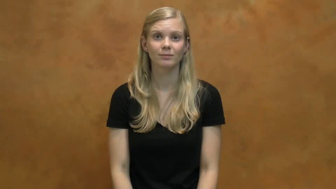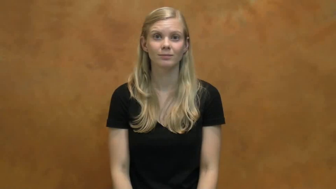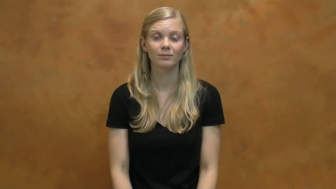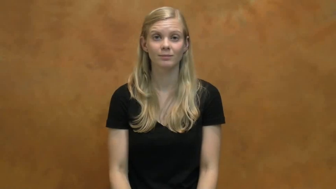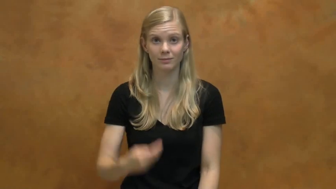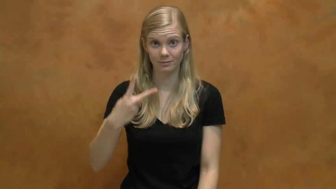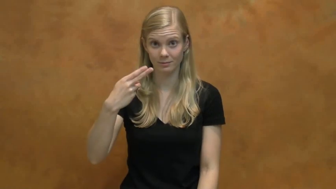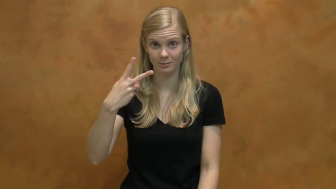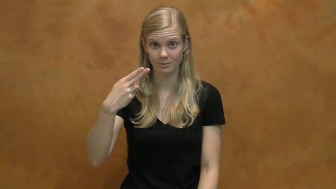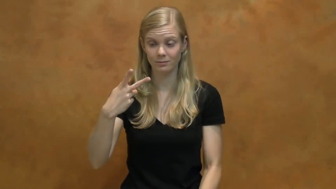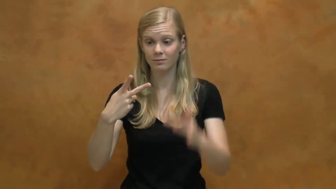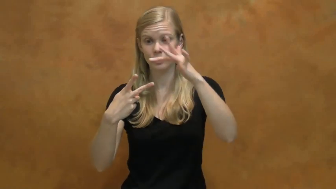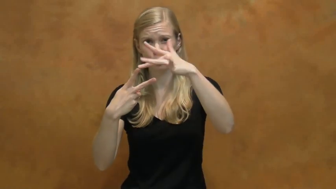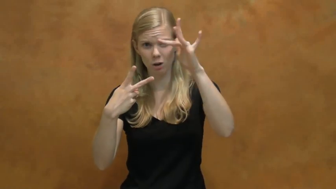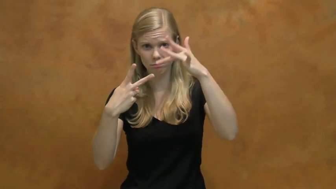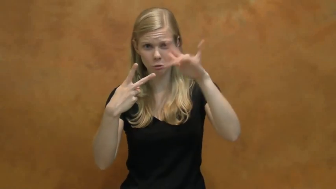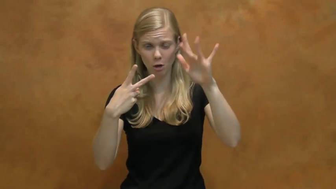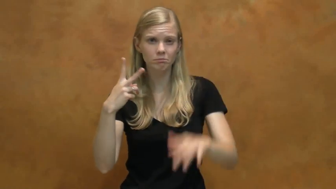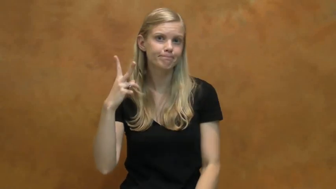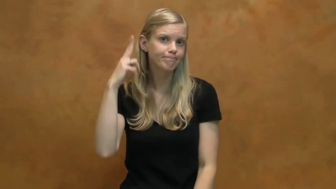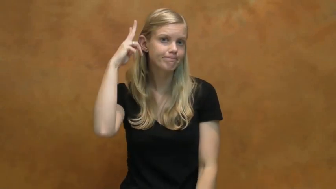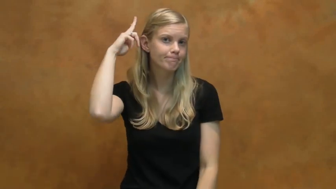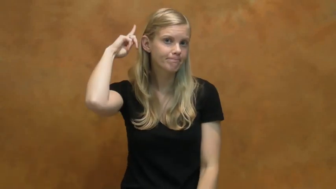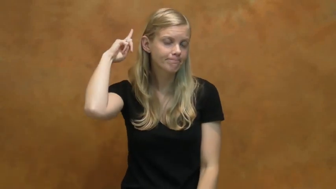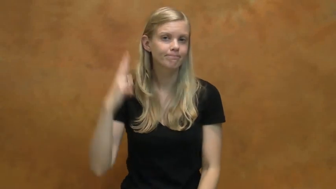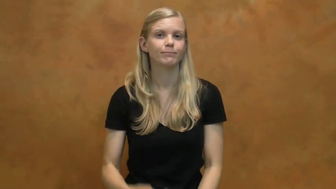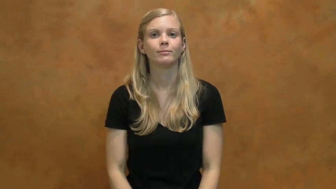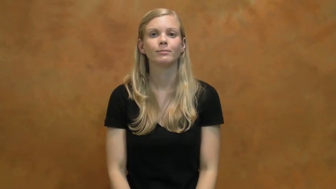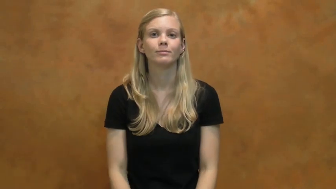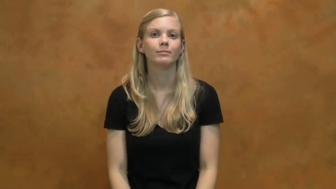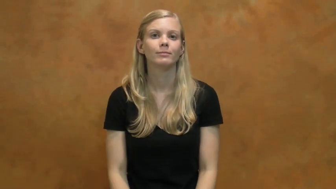hairdressing scissors